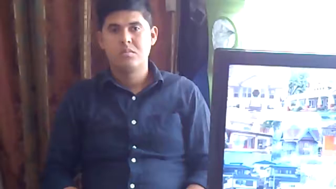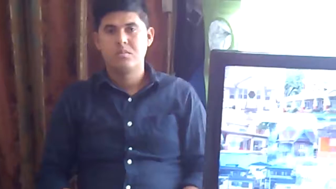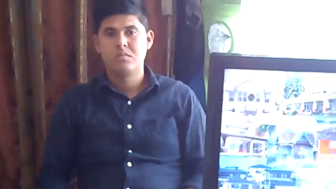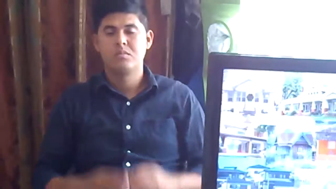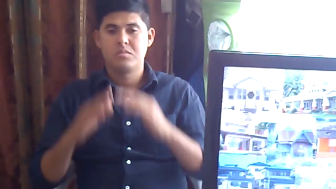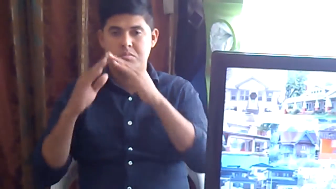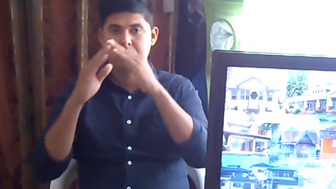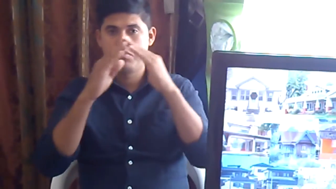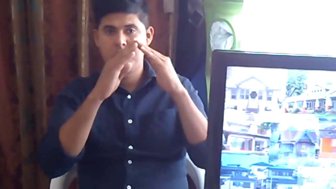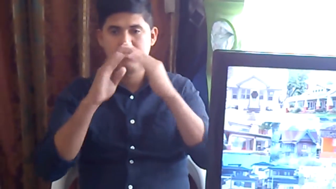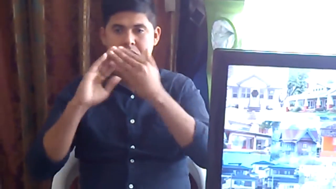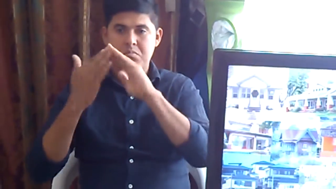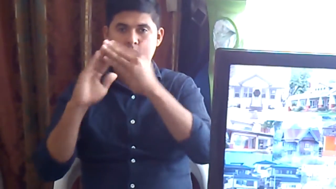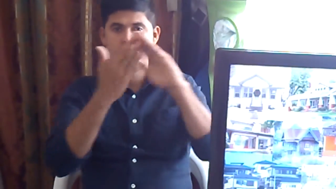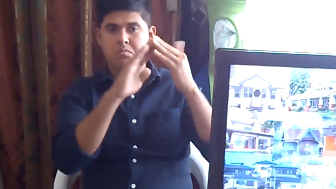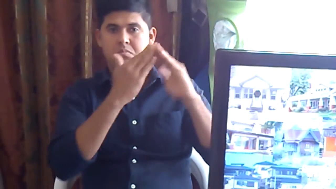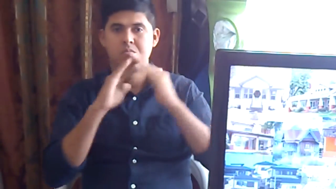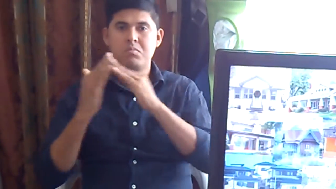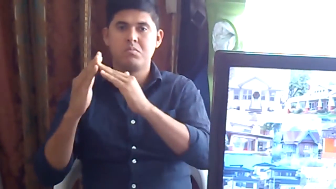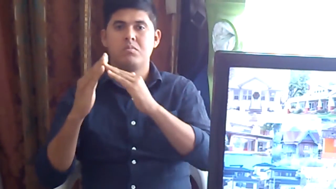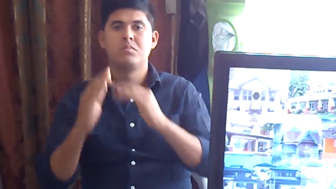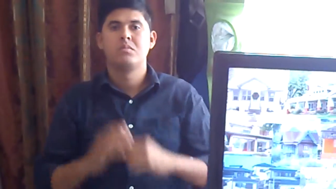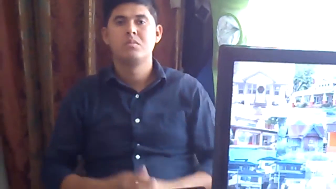house